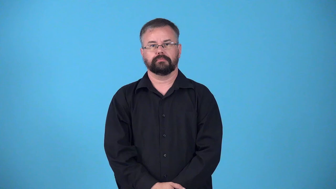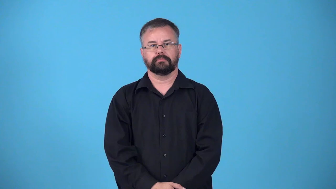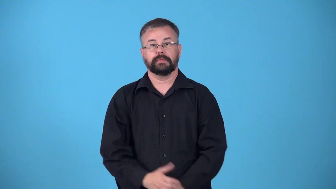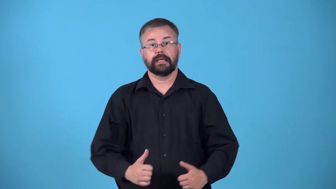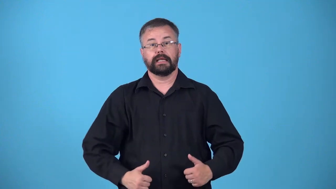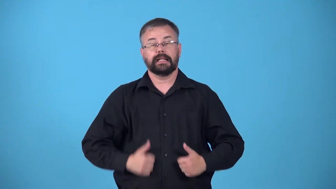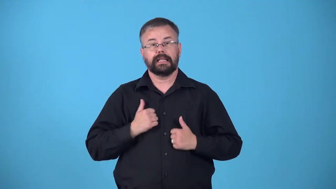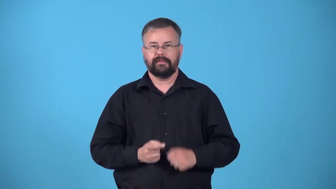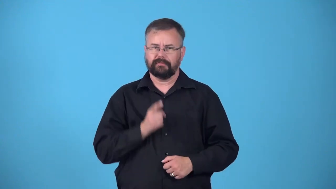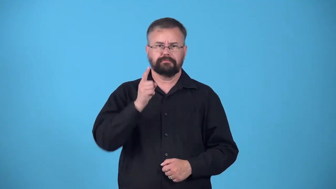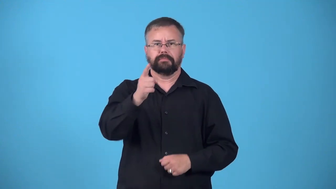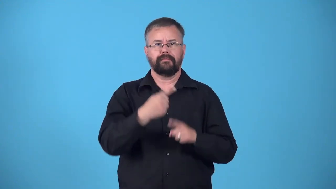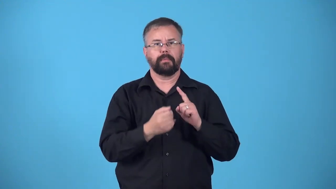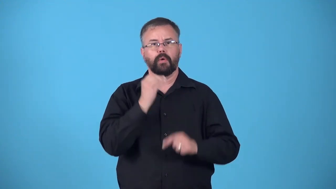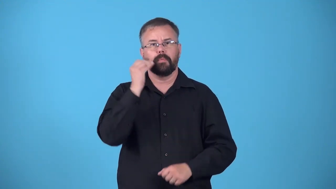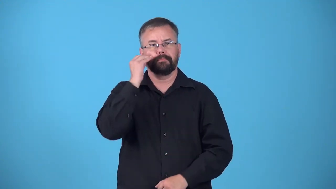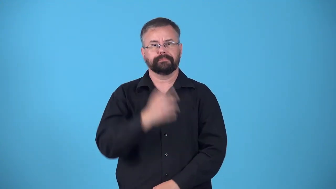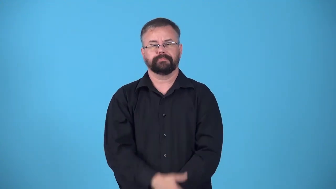exile